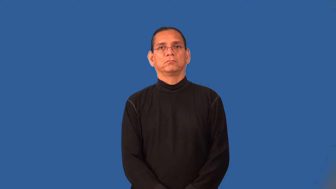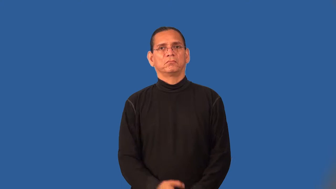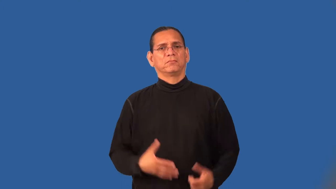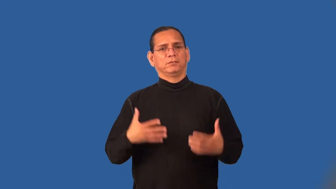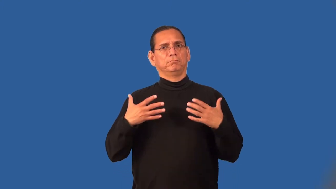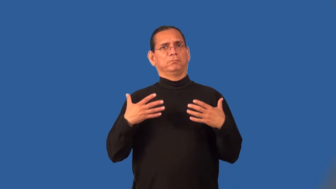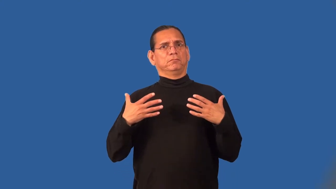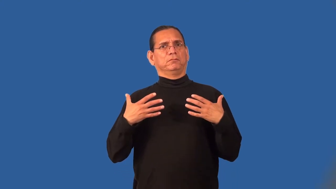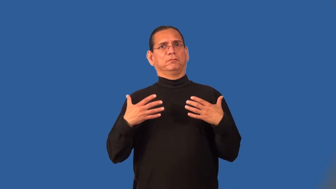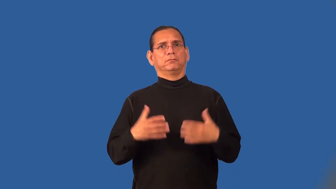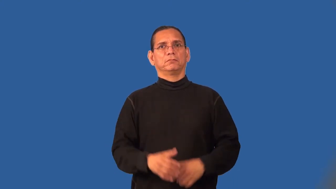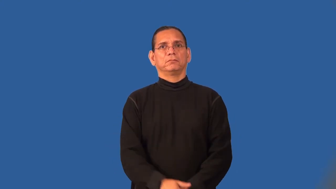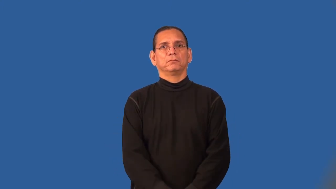stocky,husky,sturdy,solid